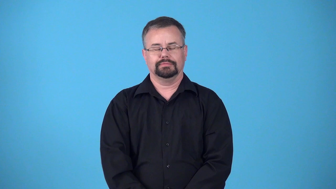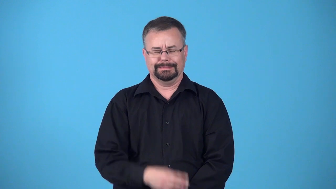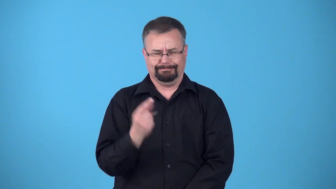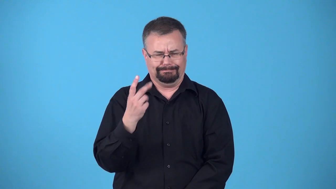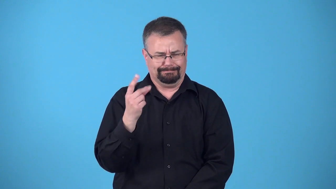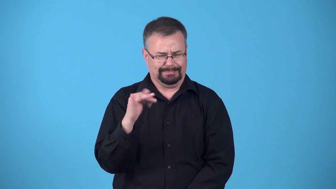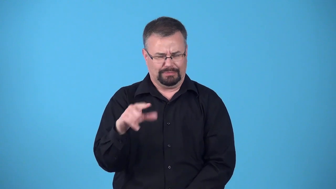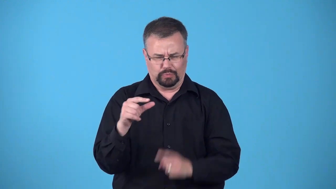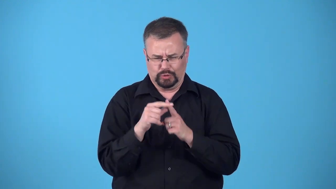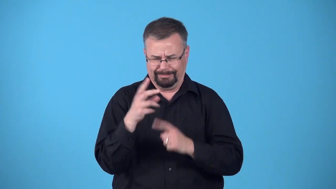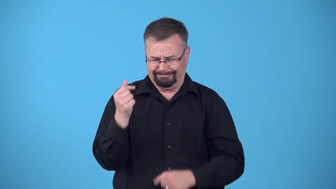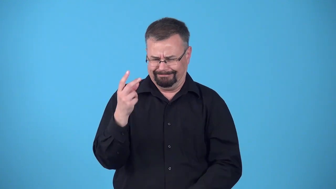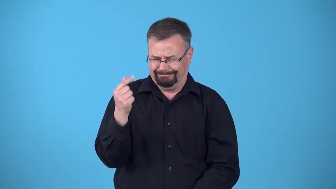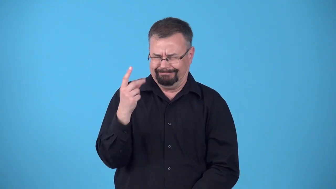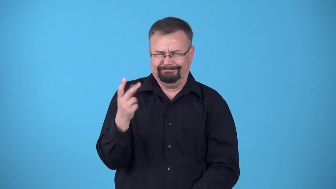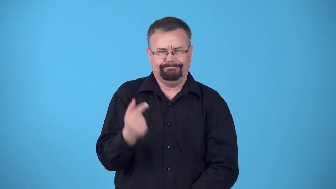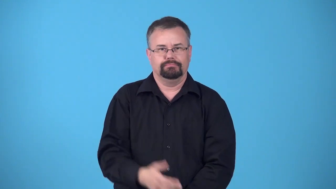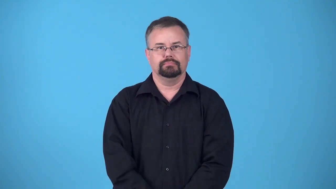on the tip of my tongue